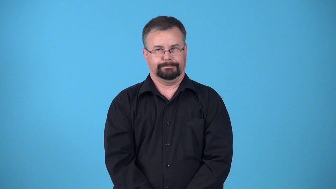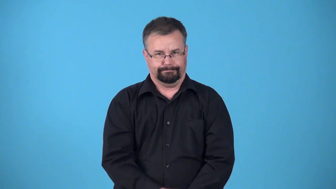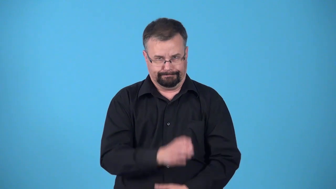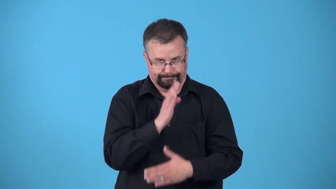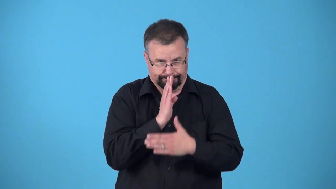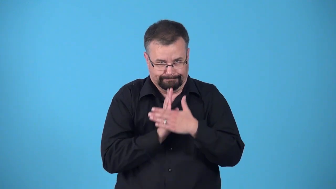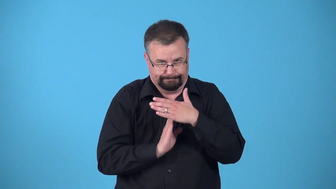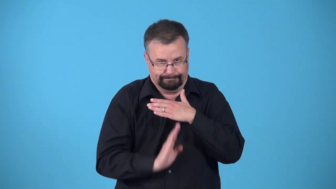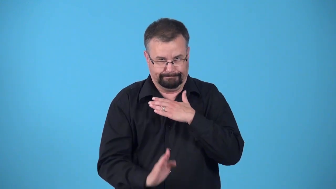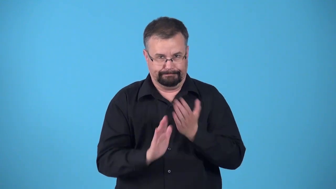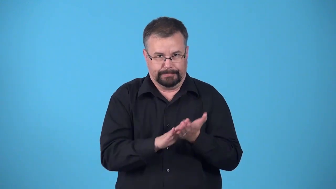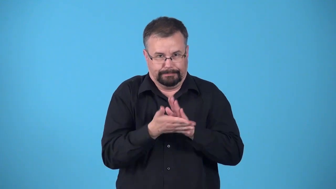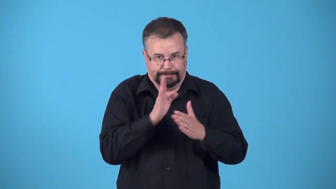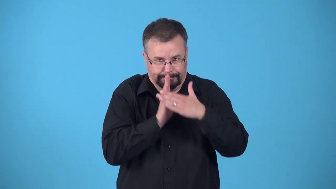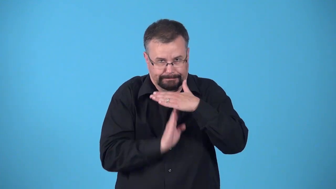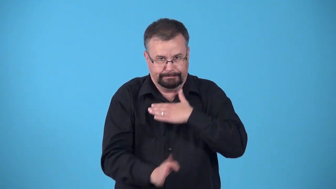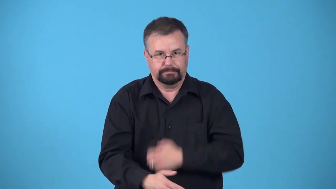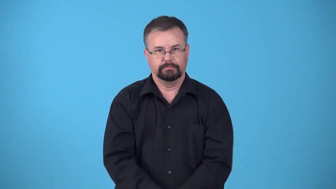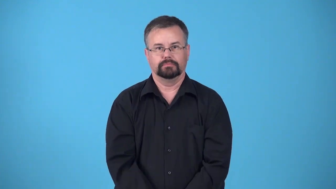tail between his legs